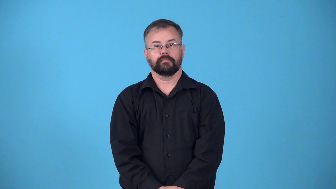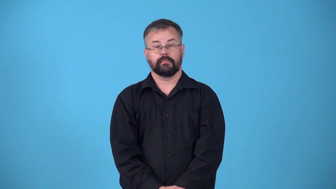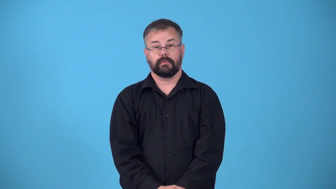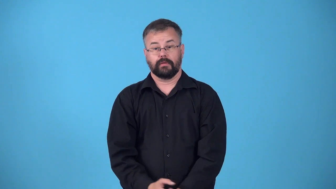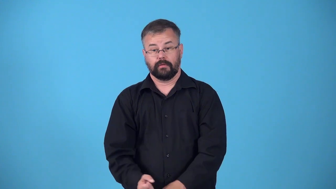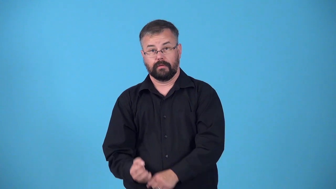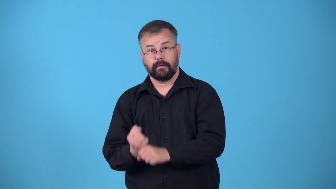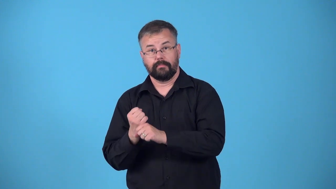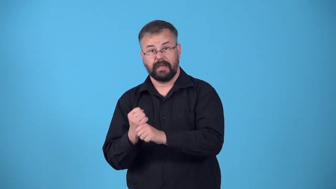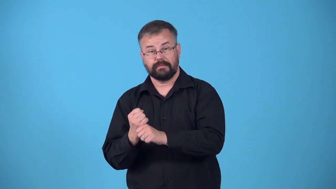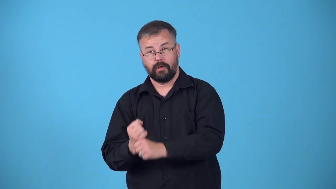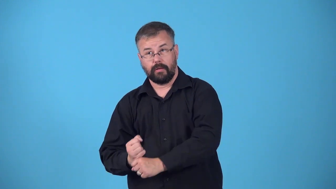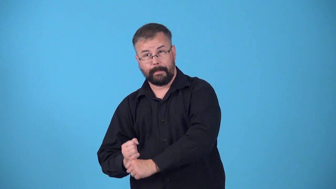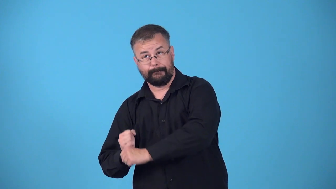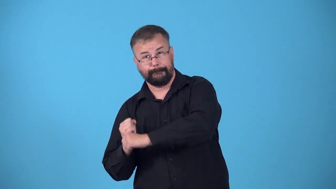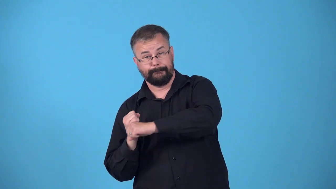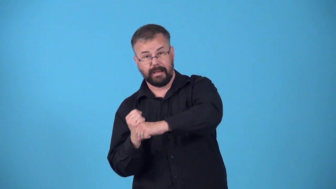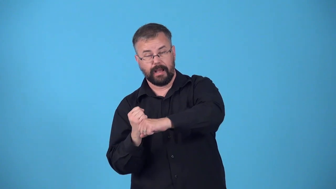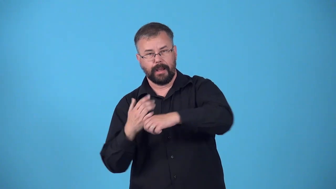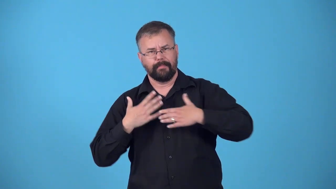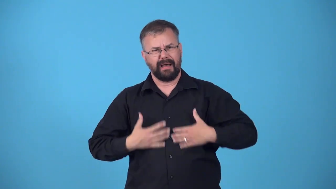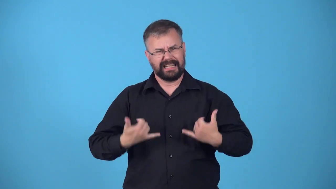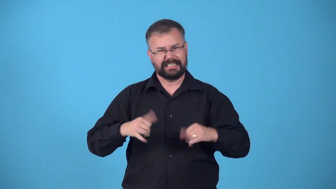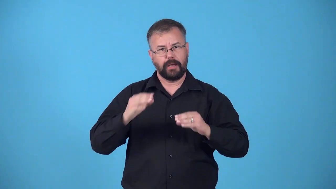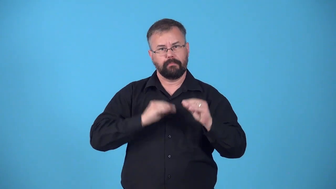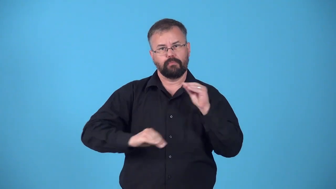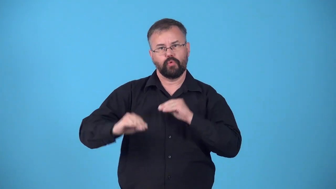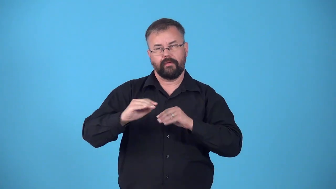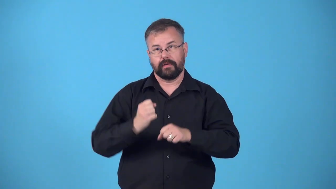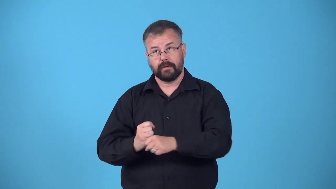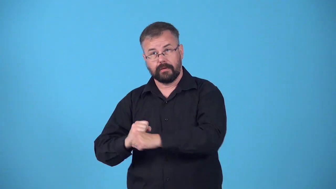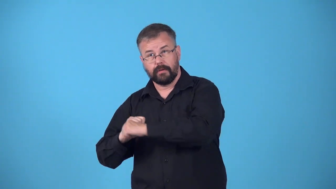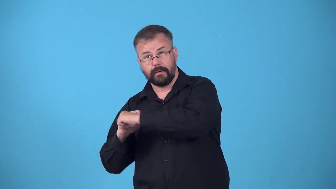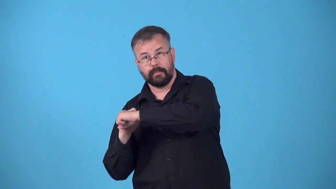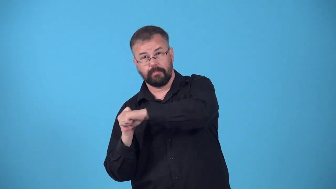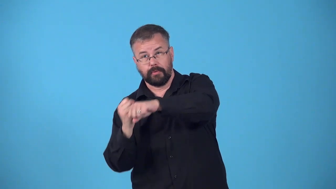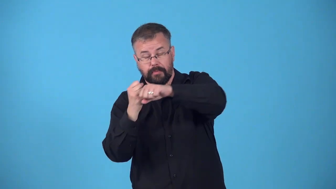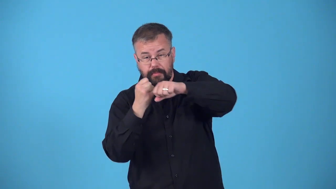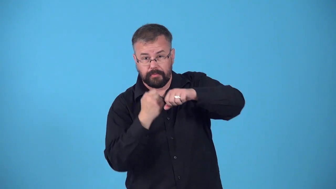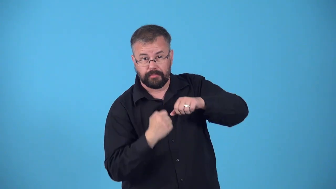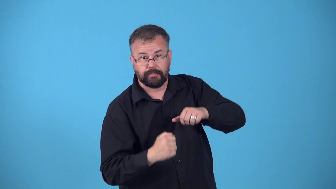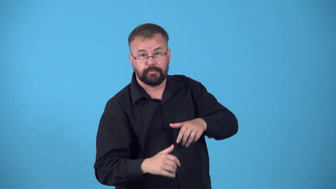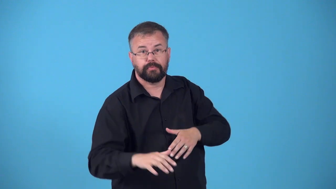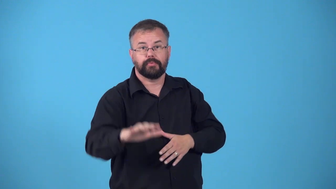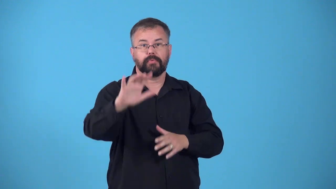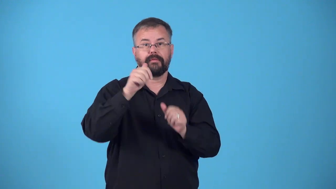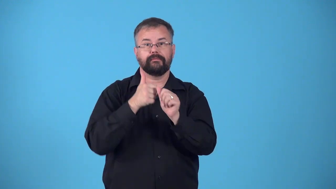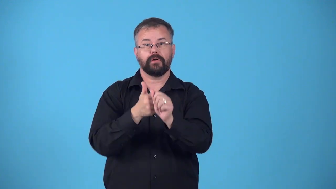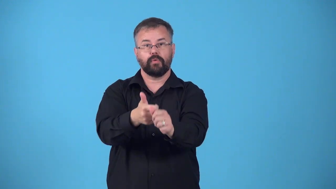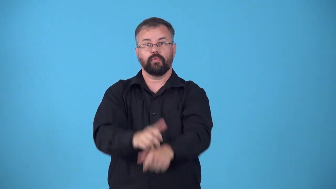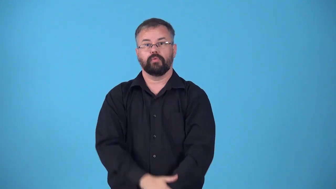follow through